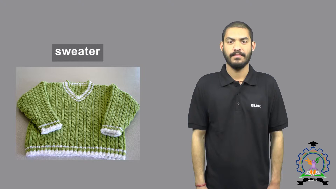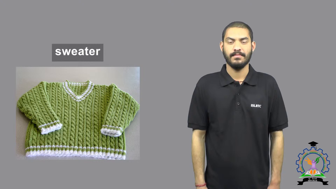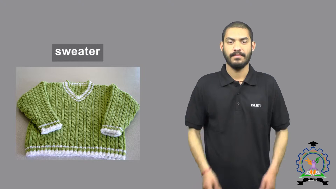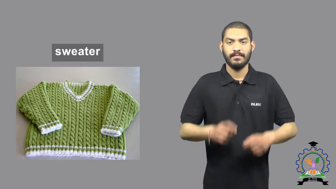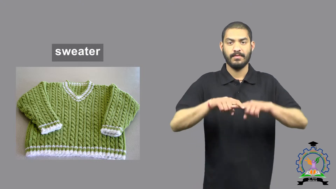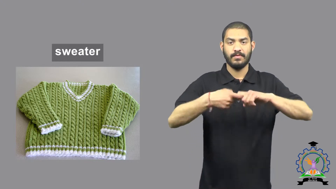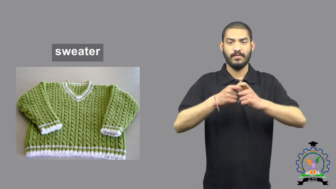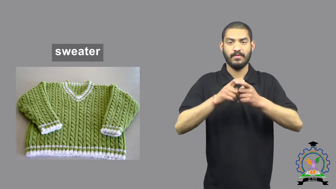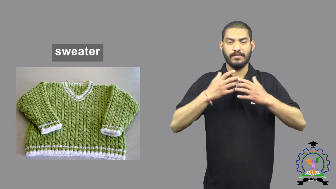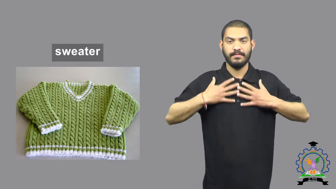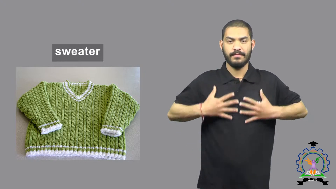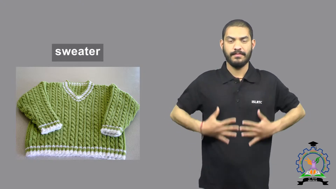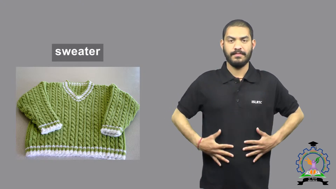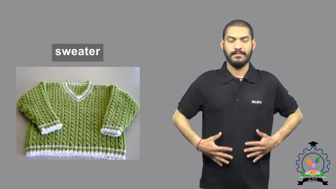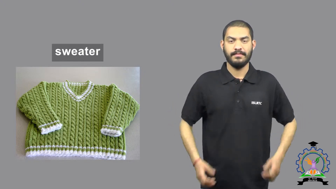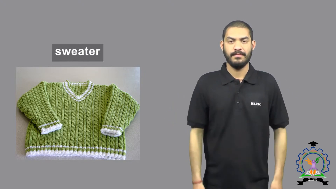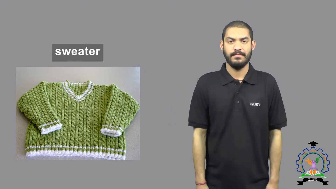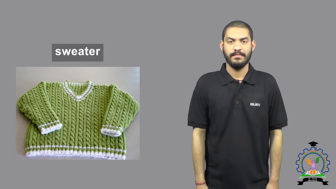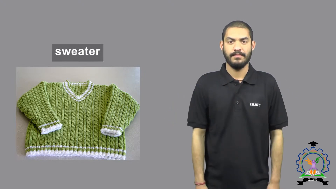sweater